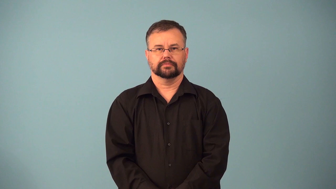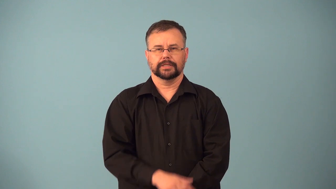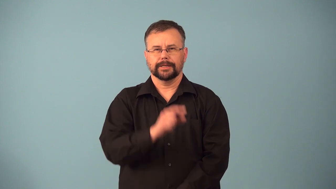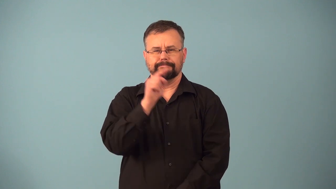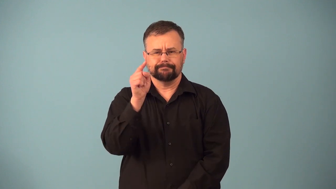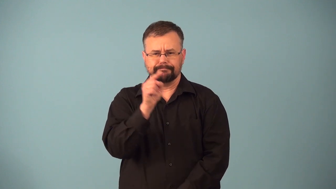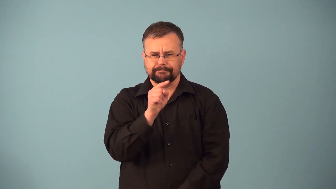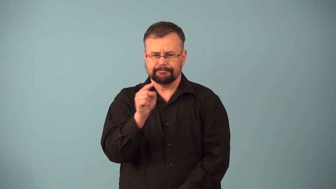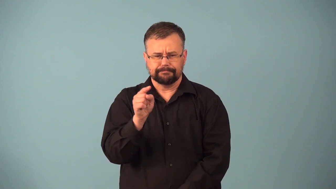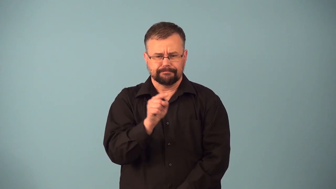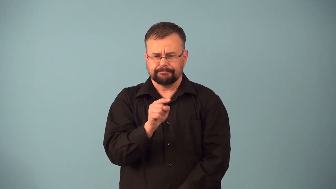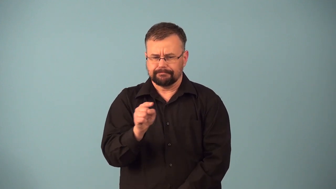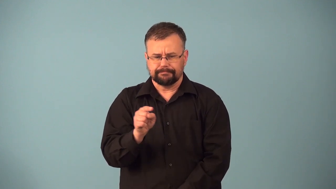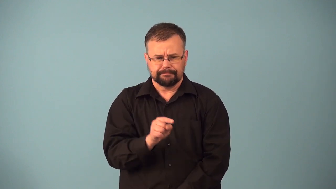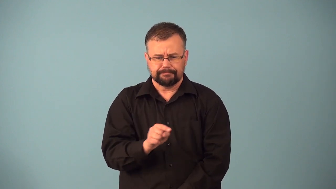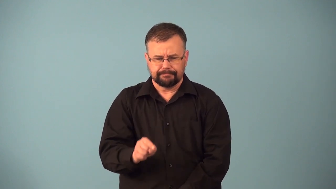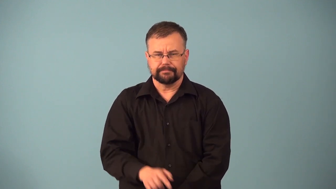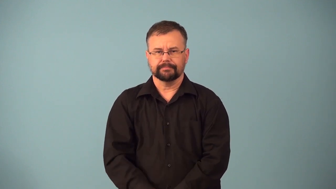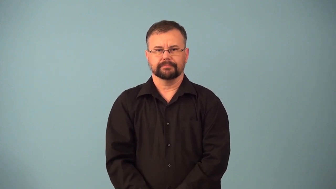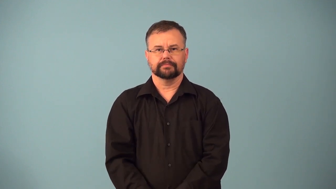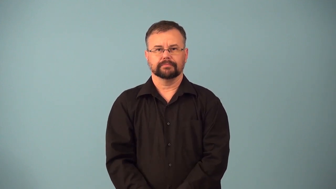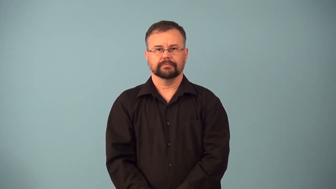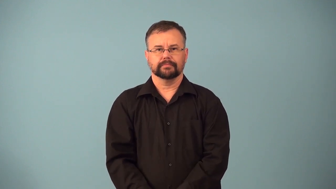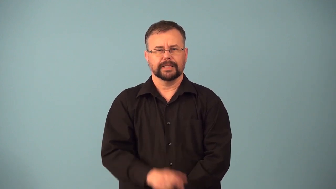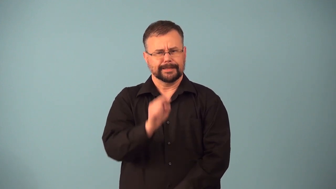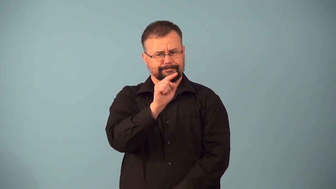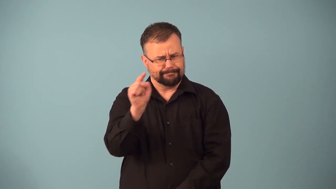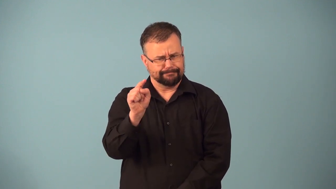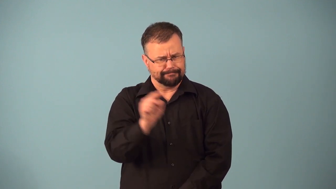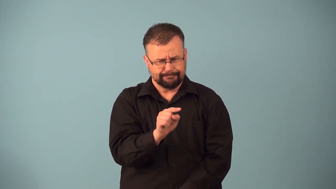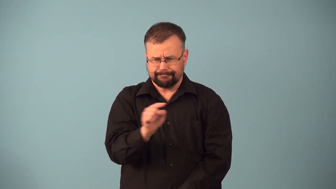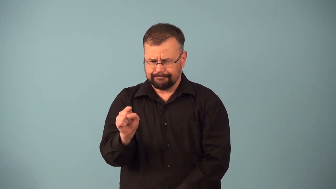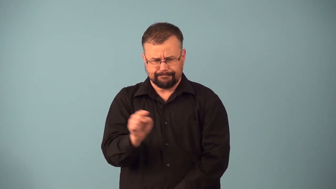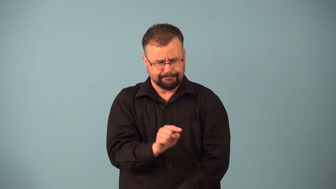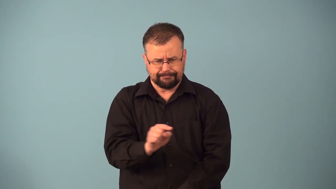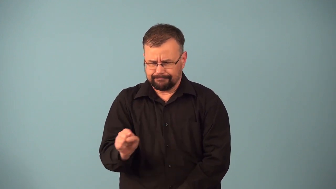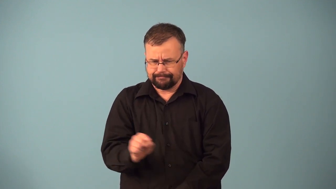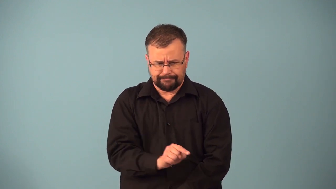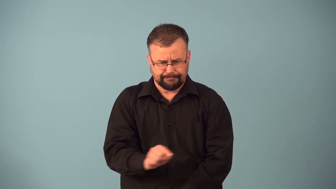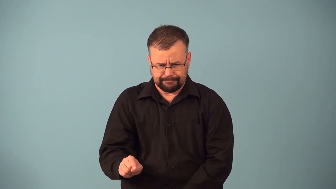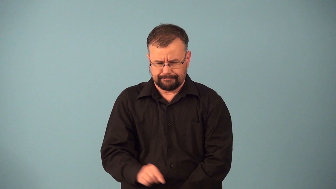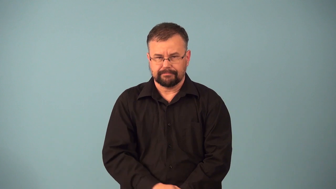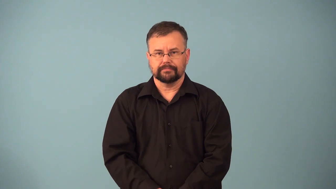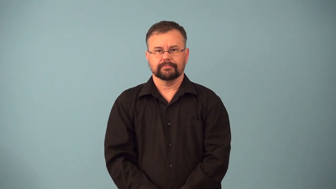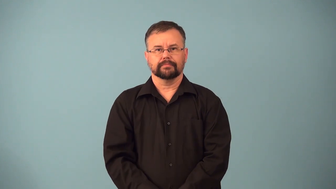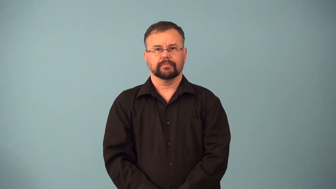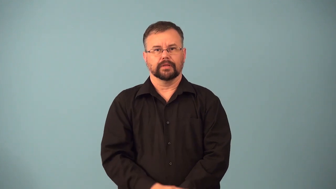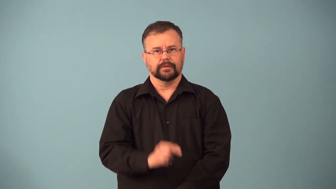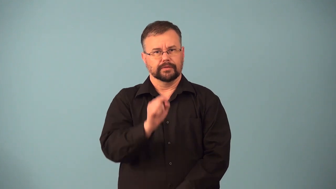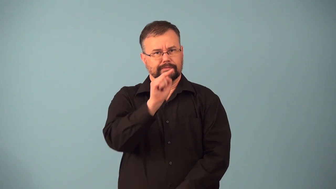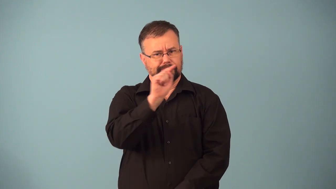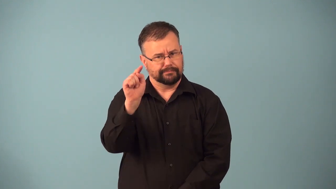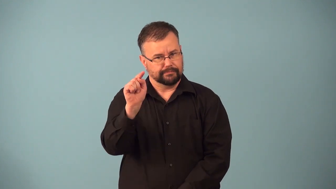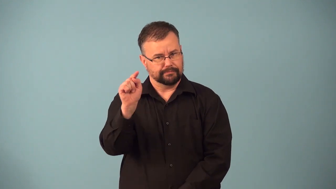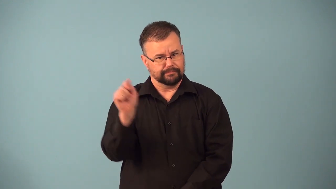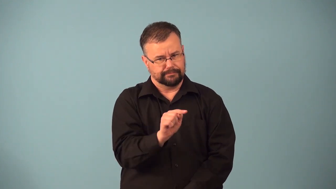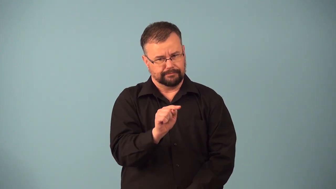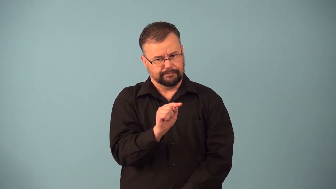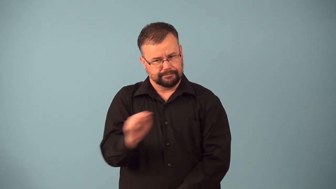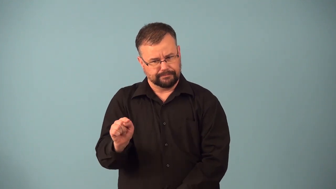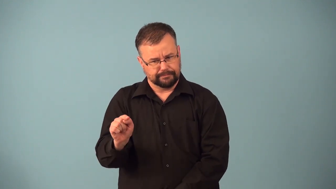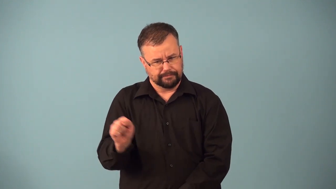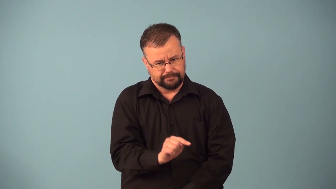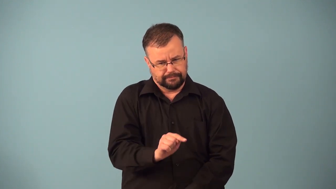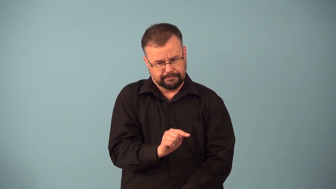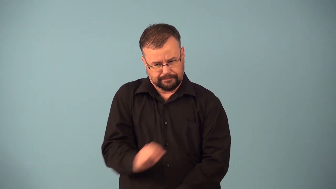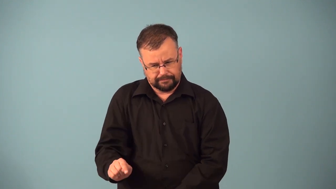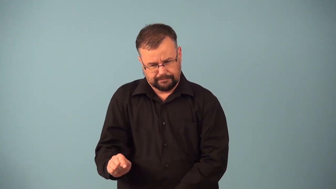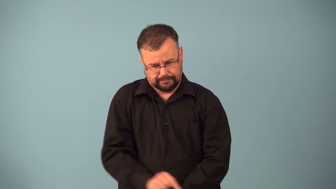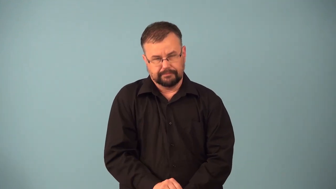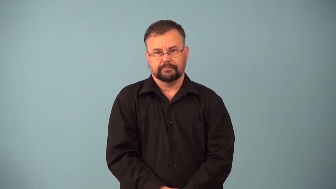jagged, jaggeder, jaggedest